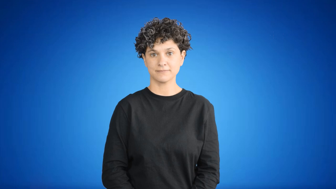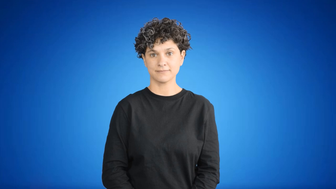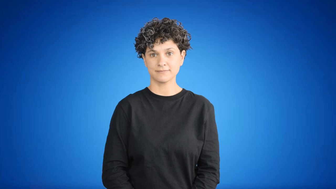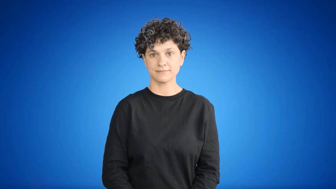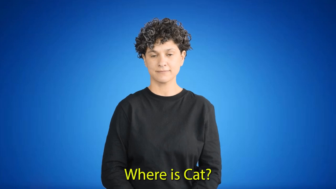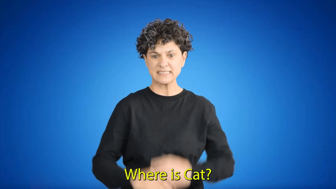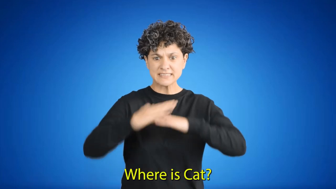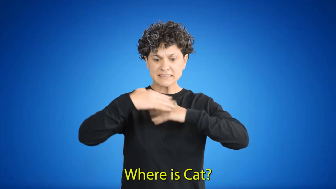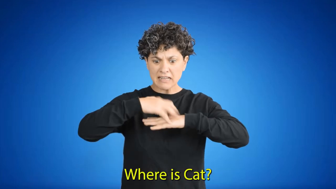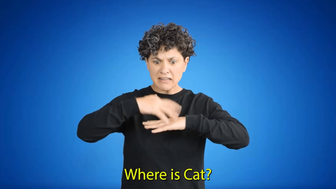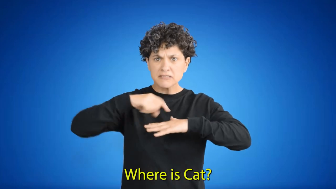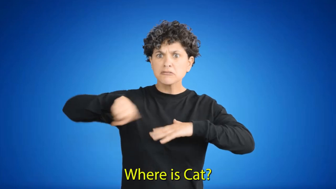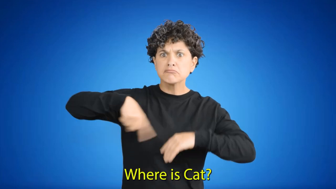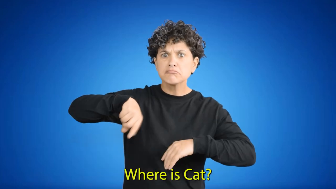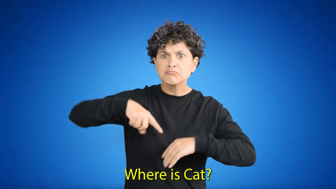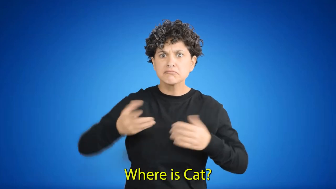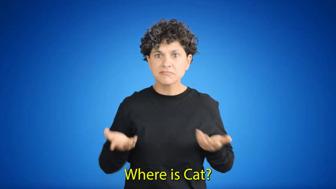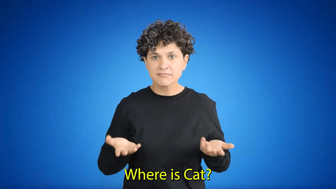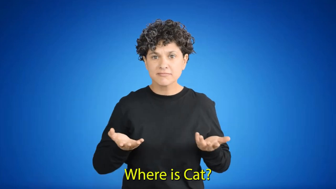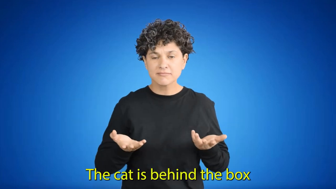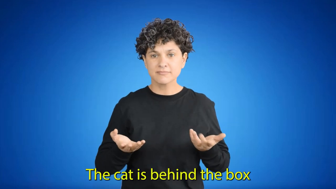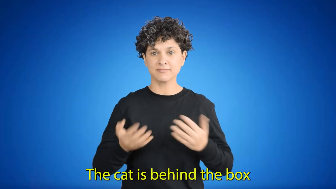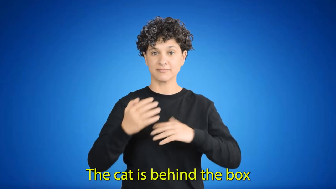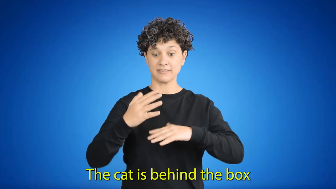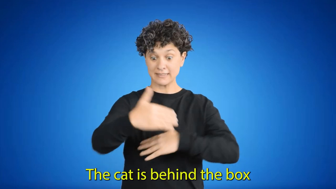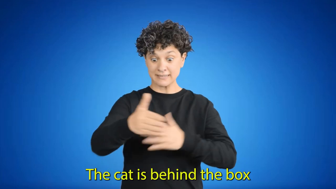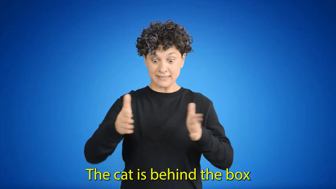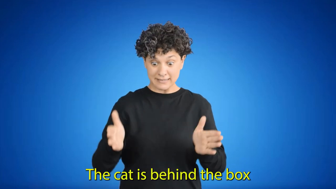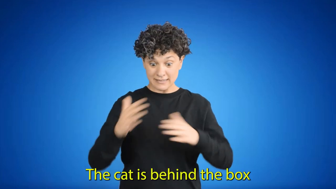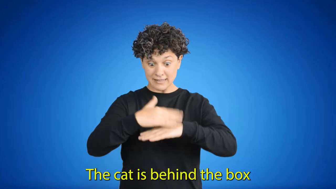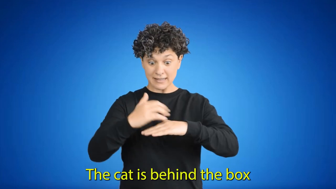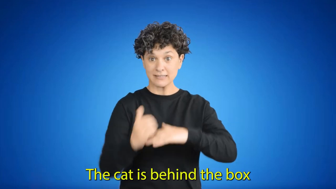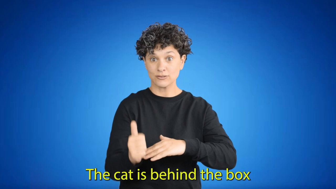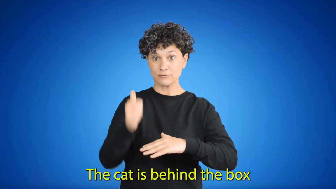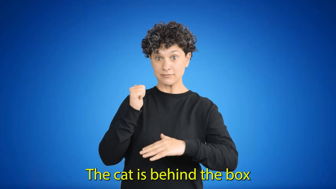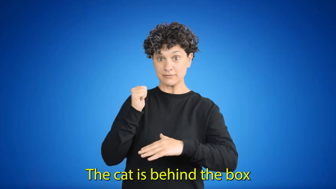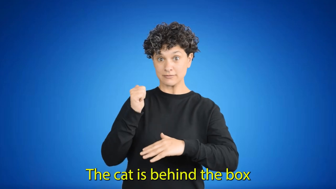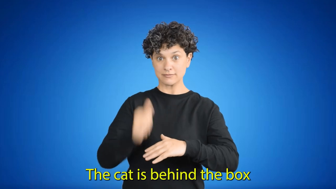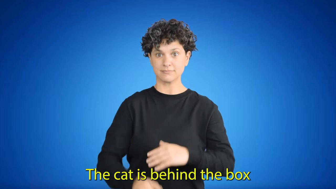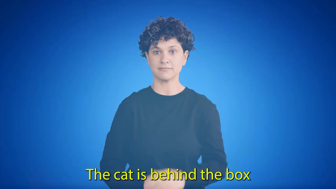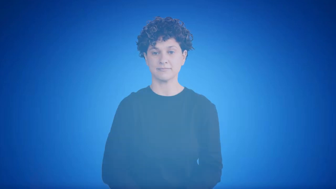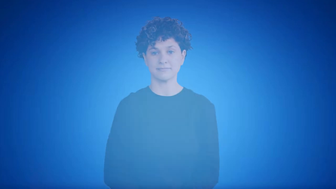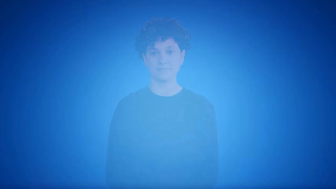Behind